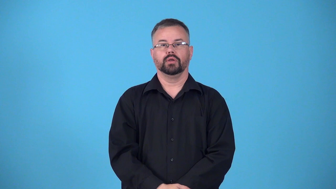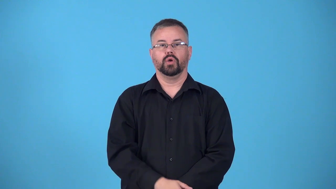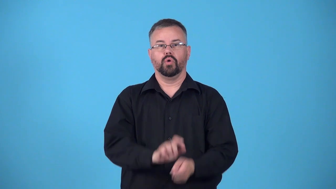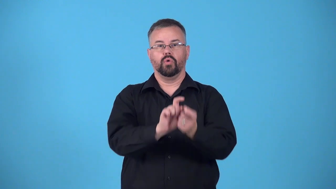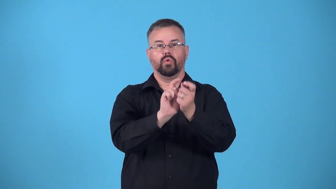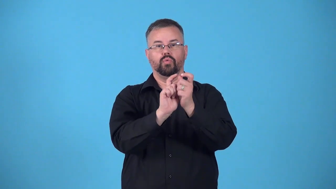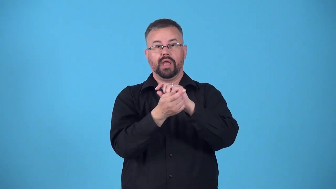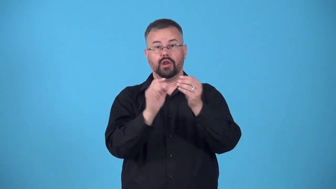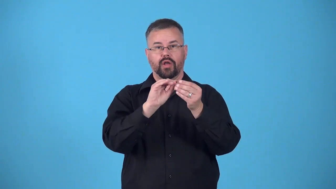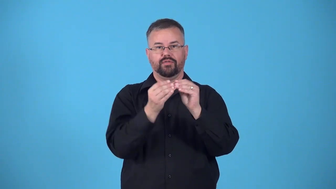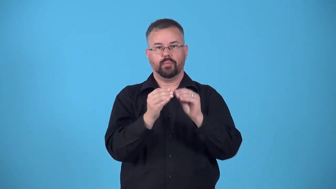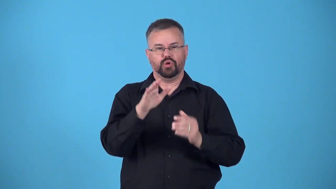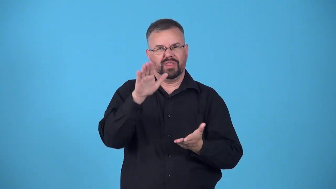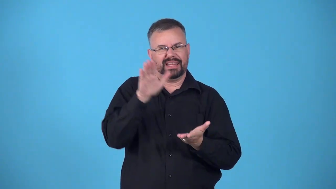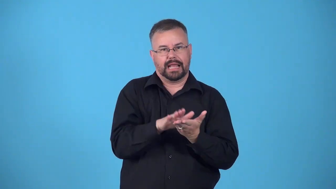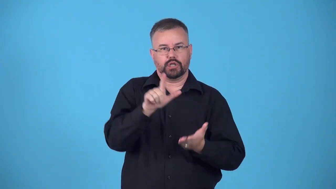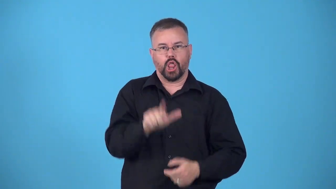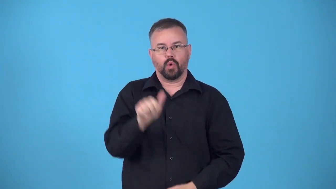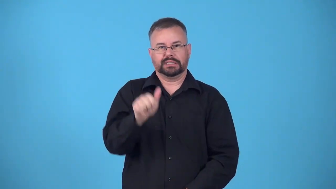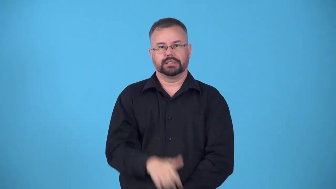round down a number